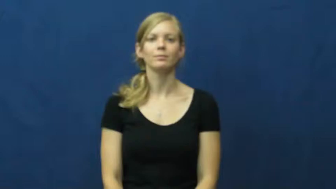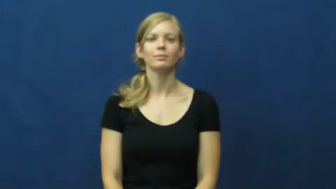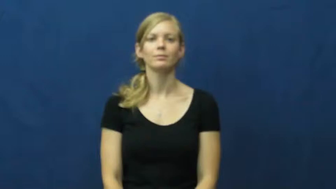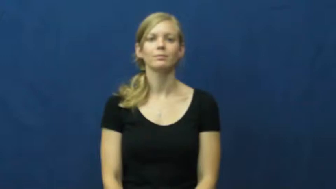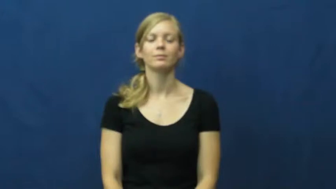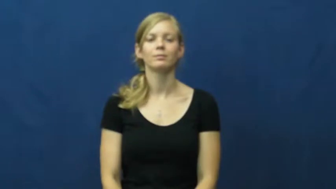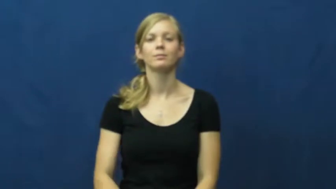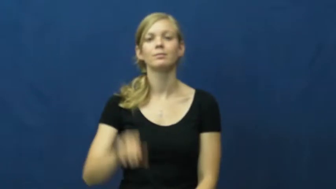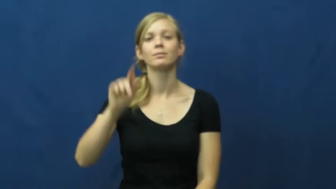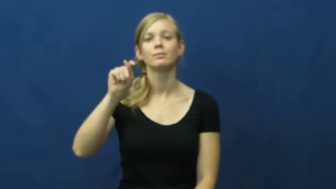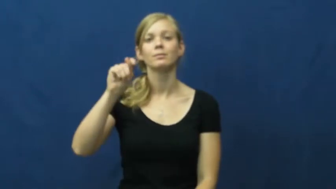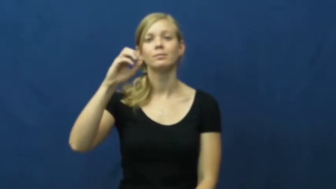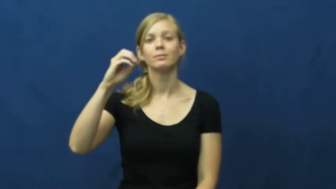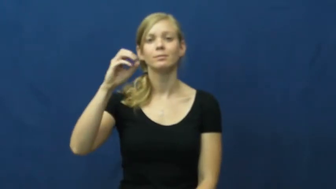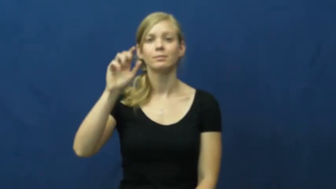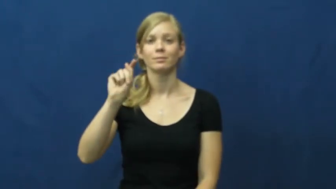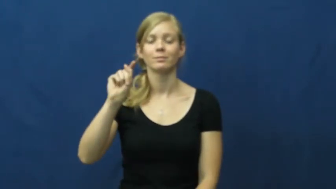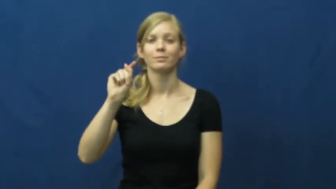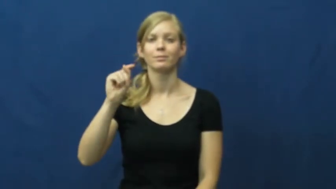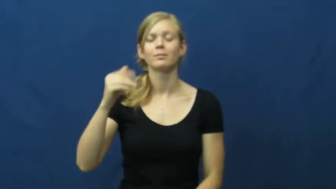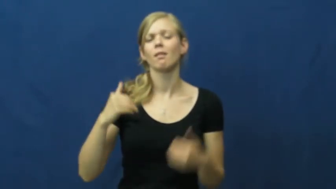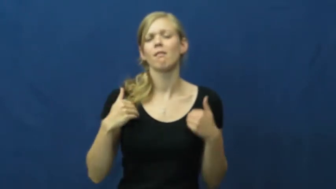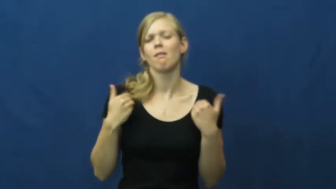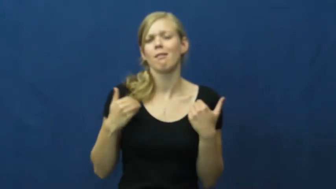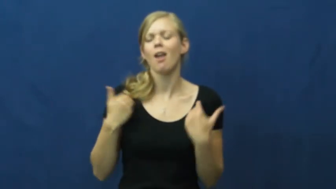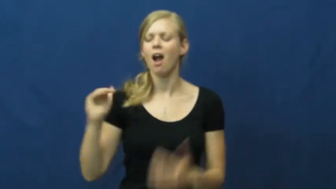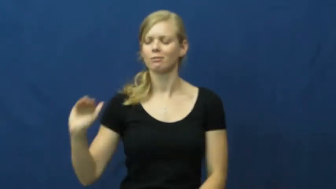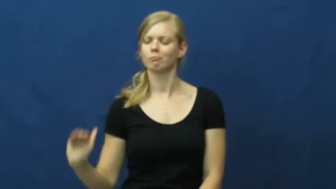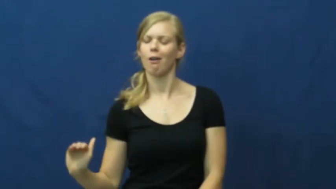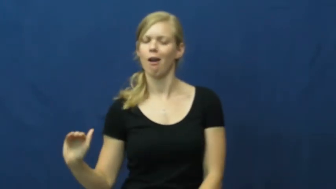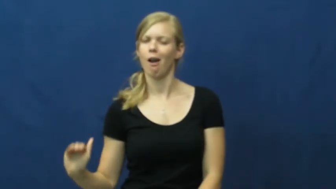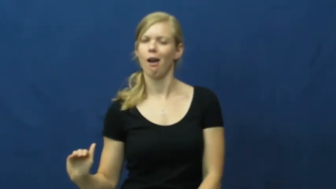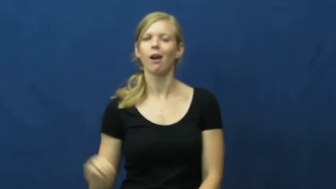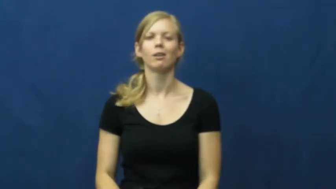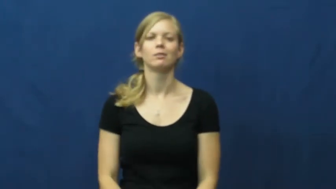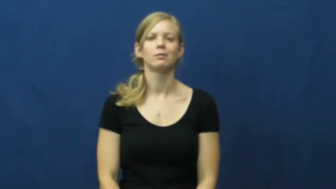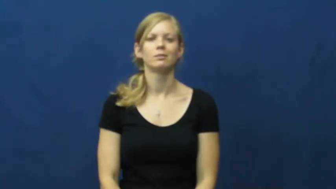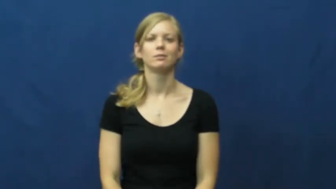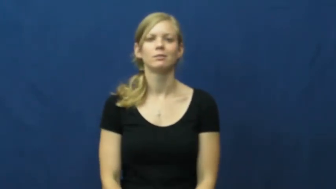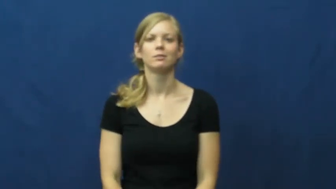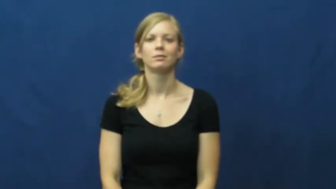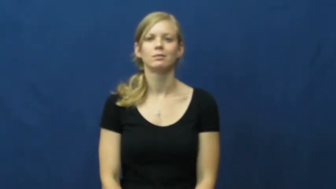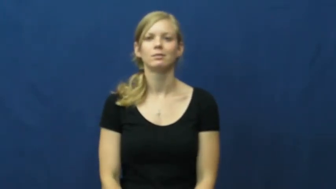tot